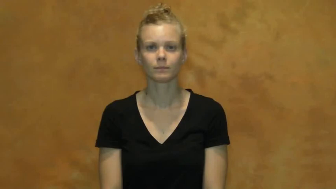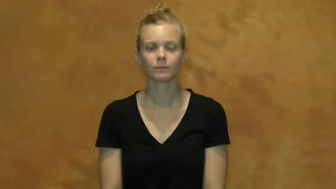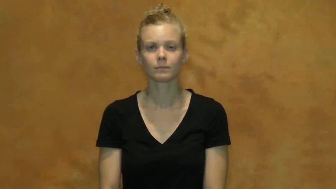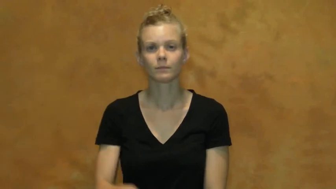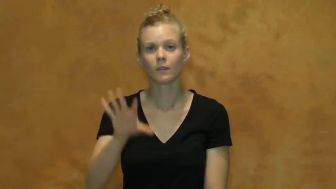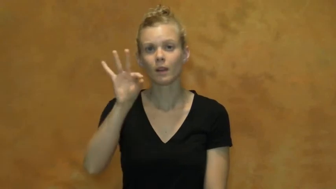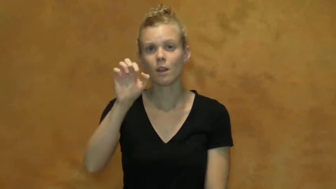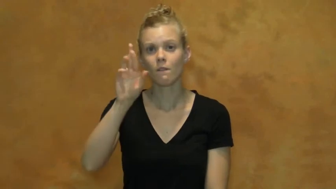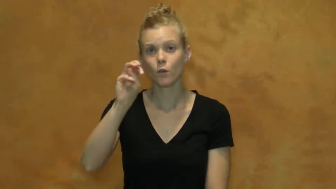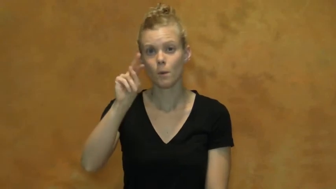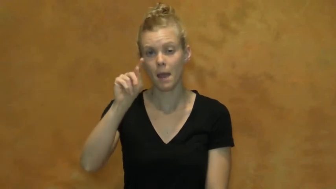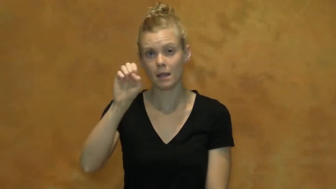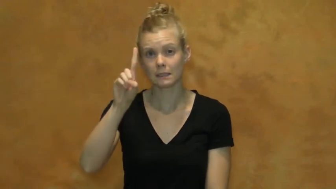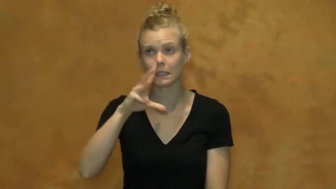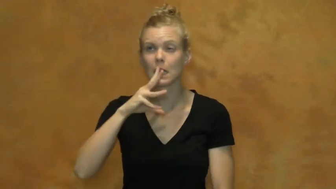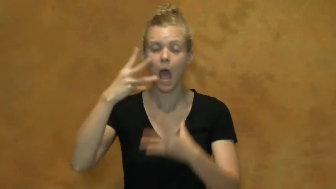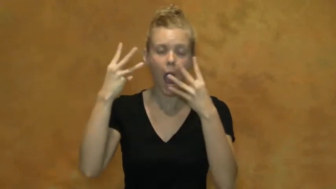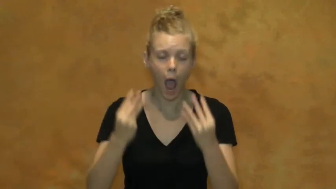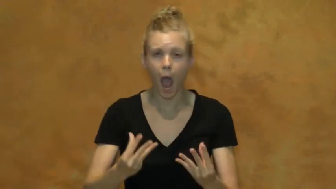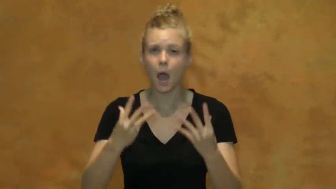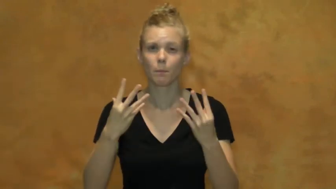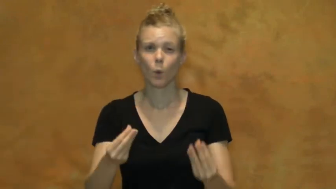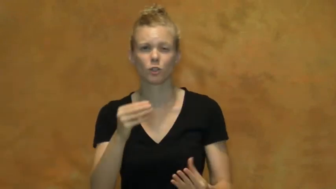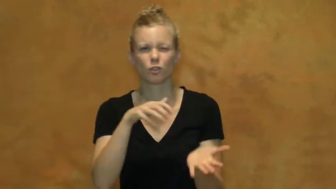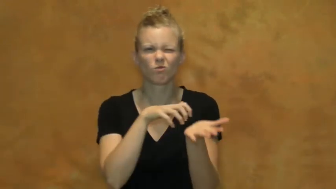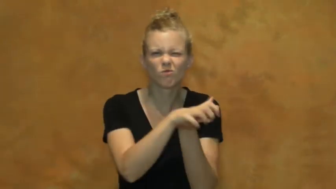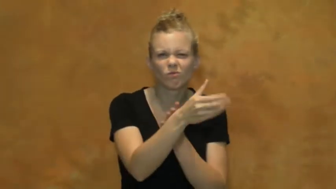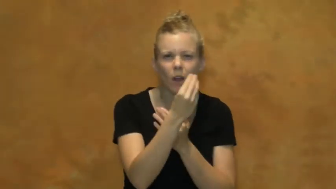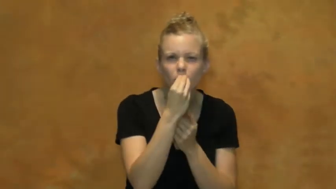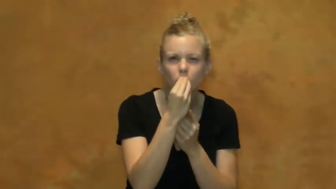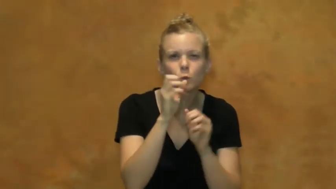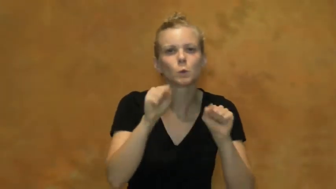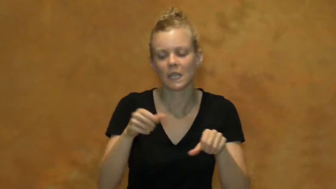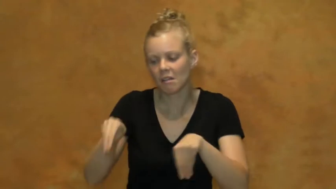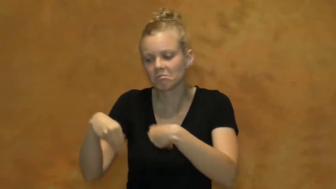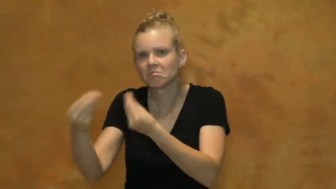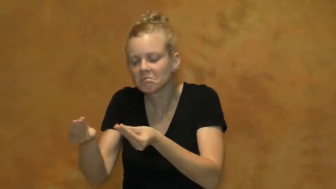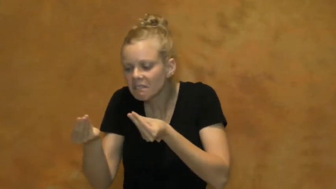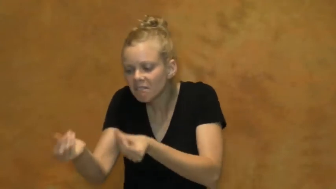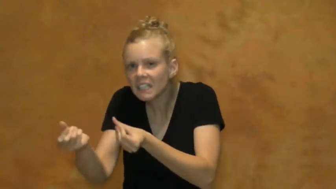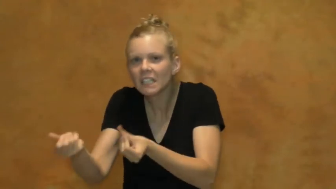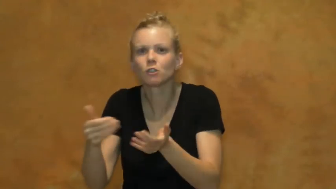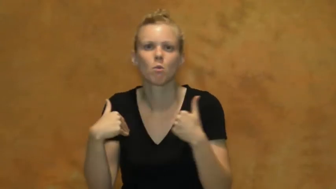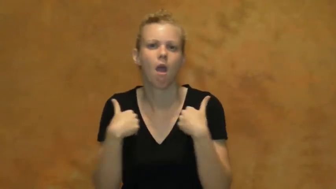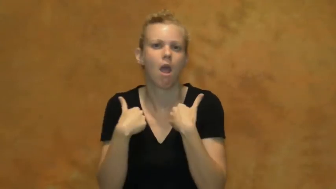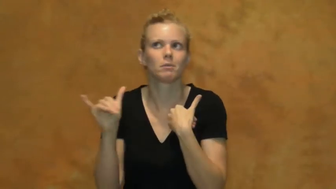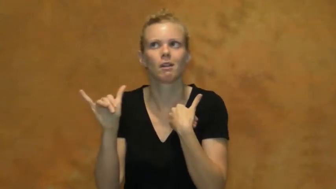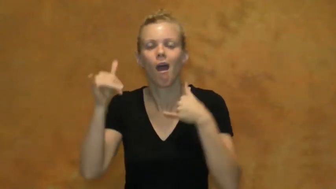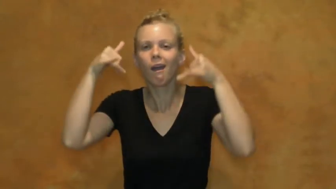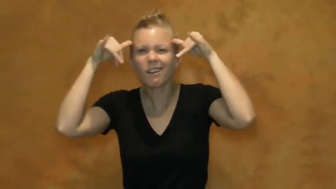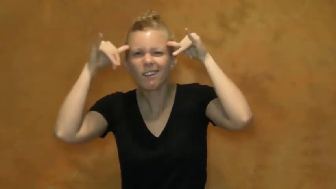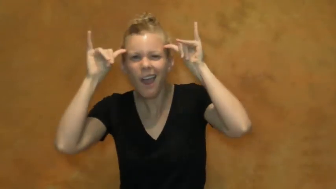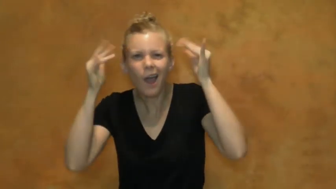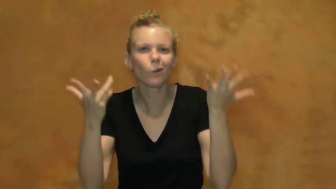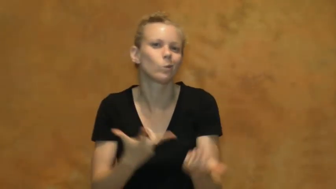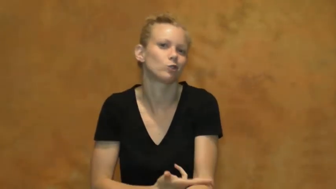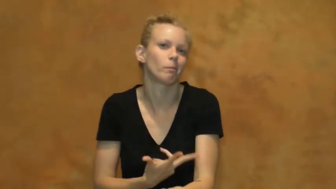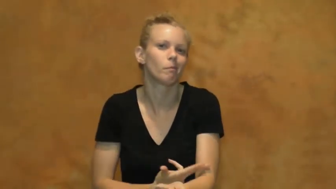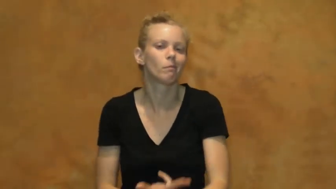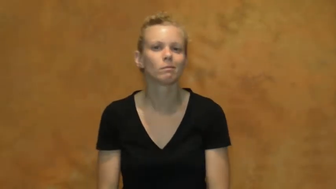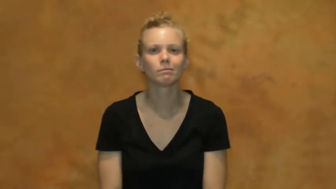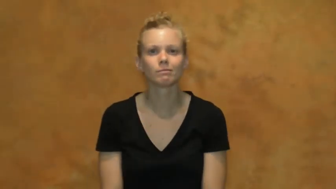silage